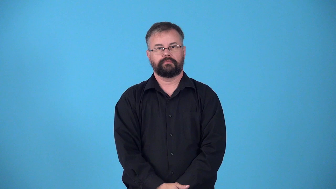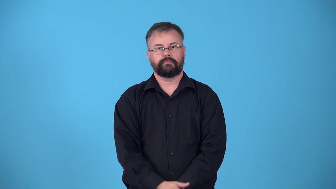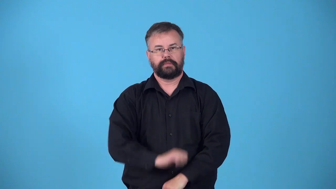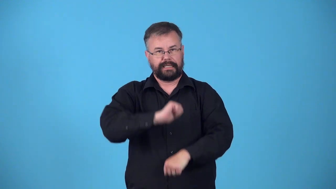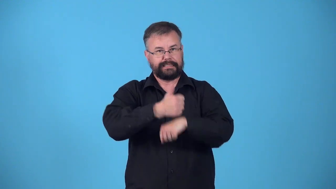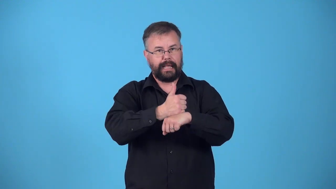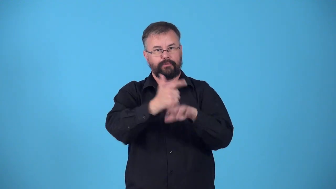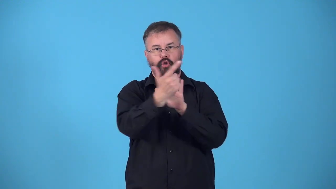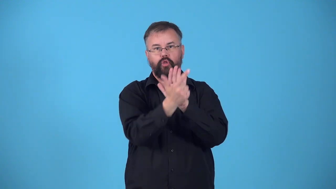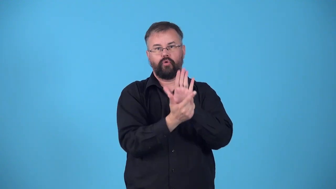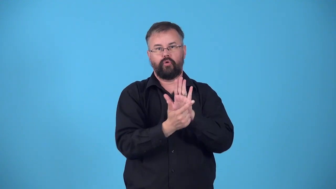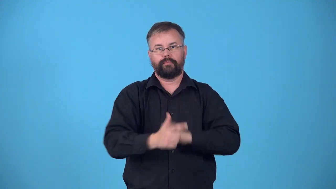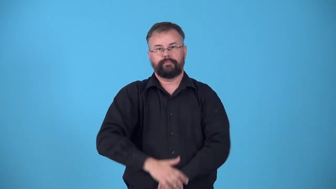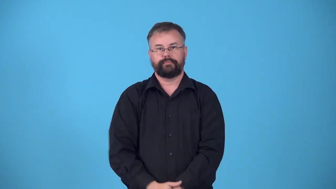prescribe